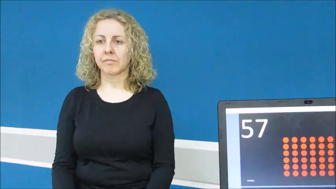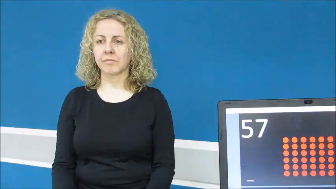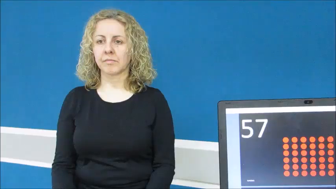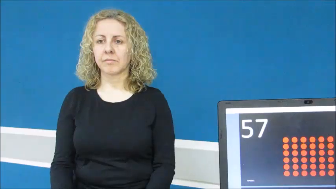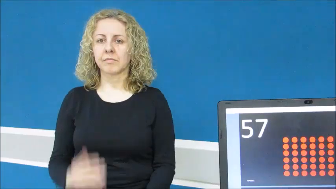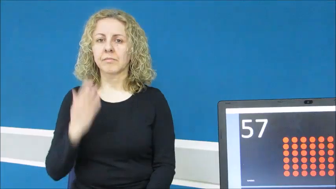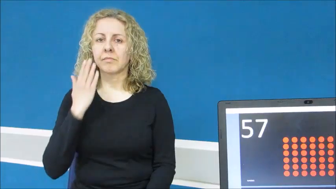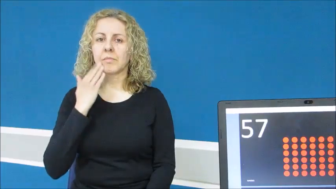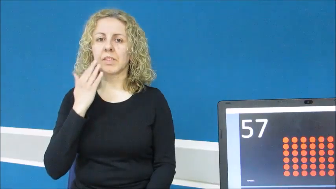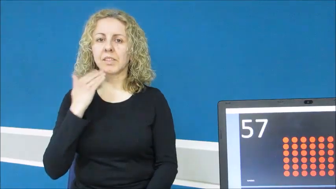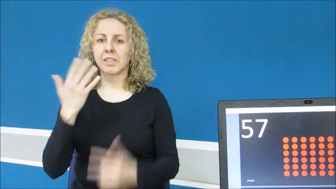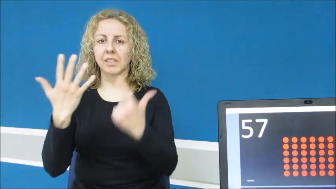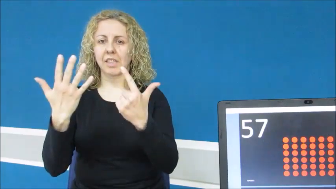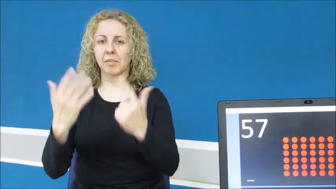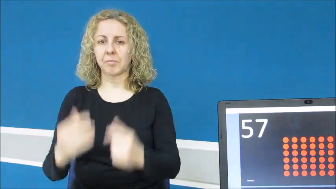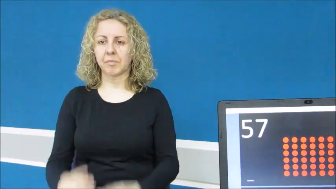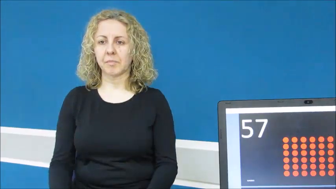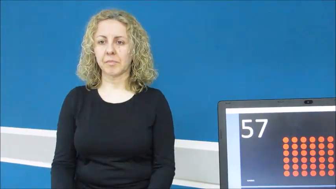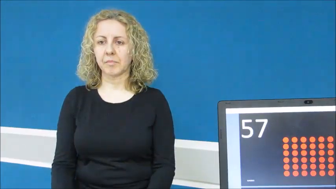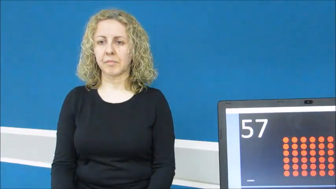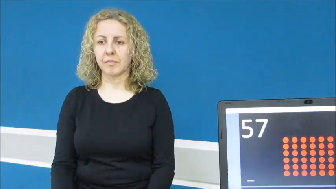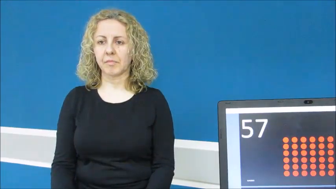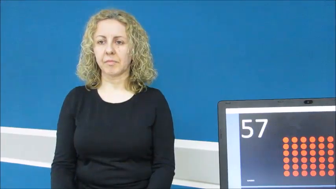number57